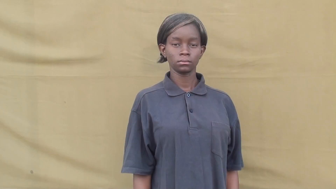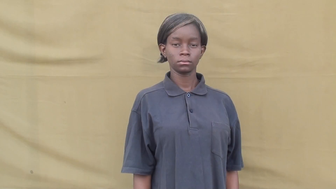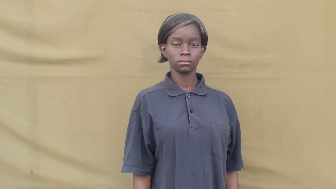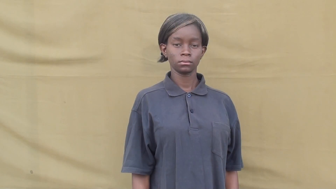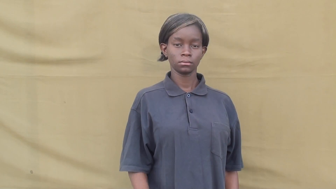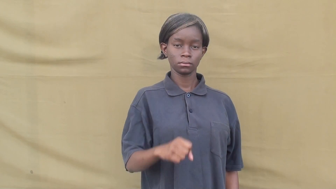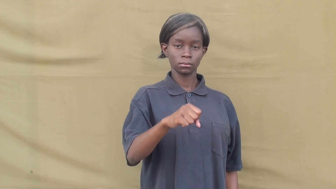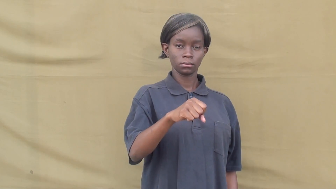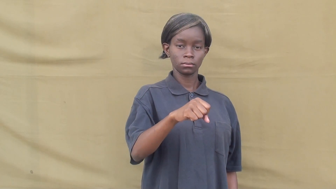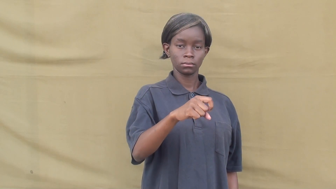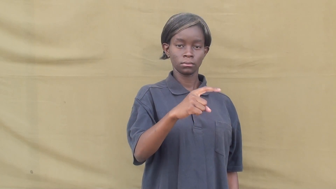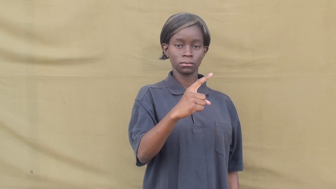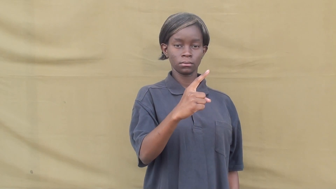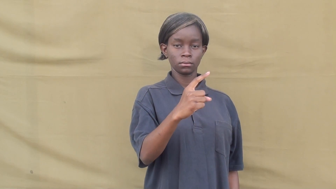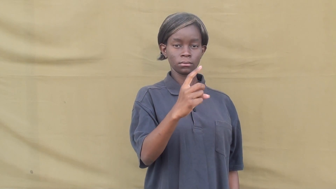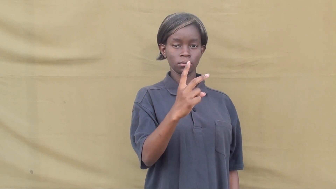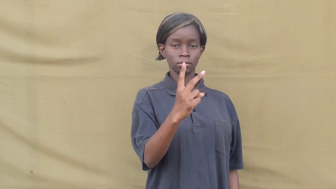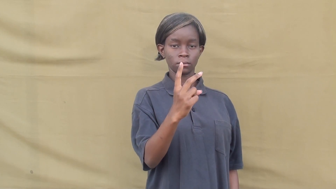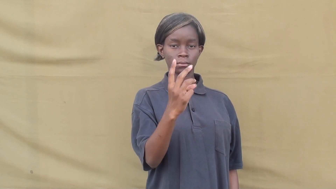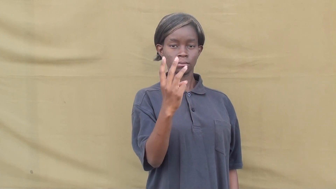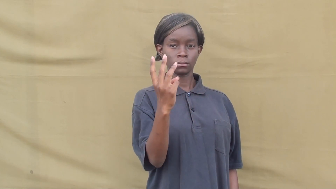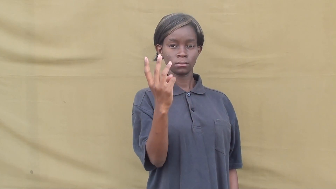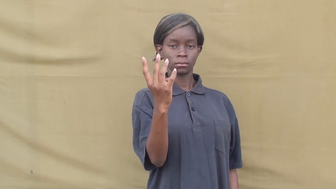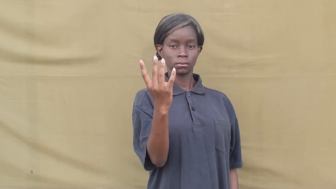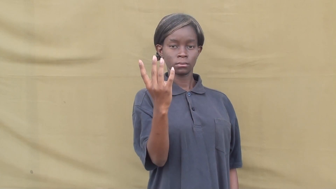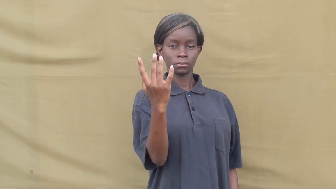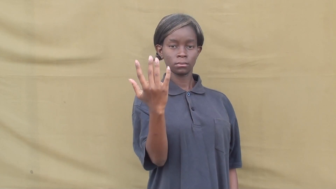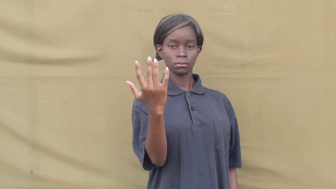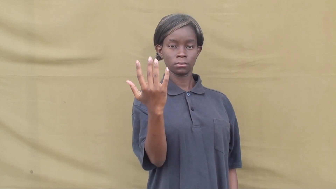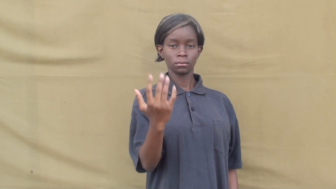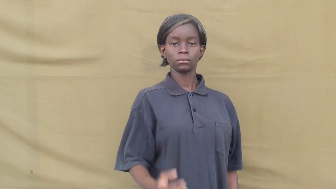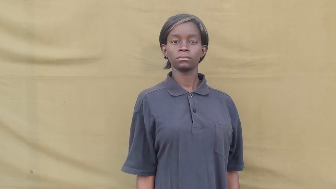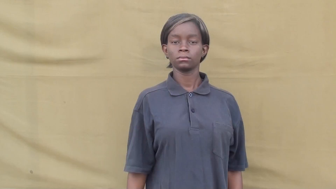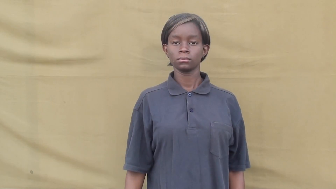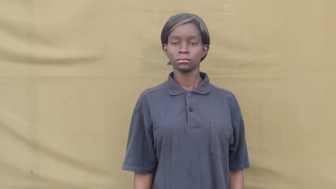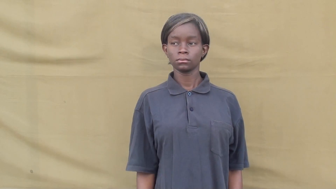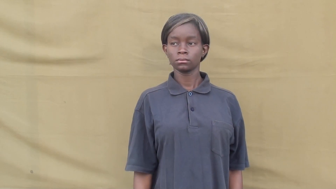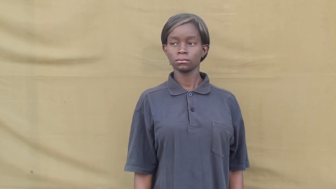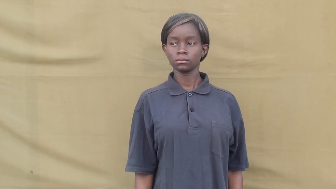mathematics